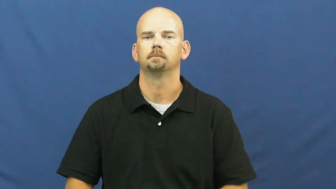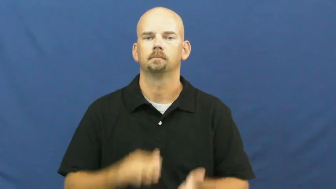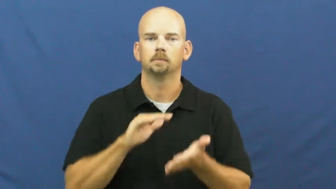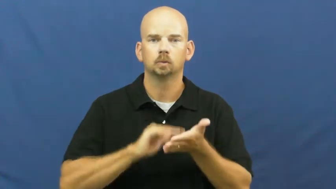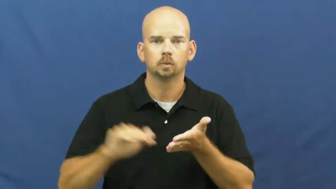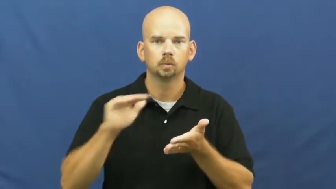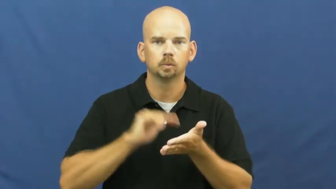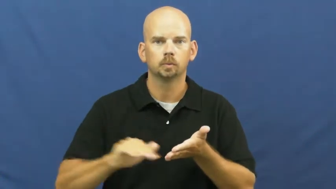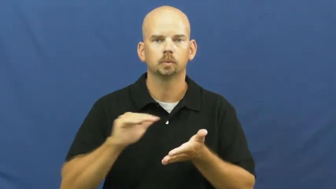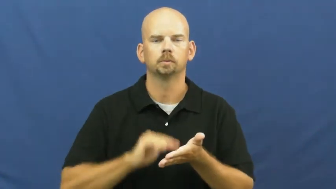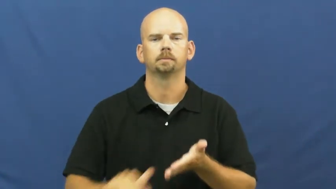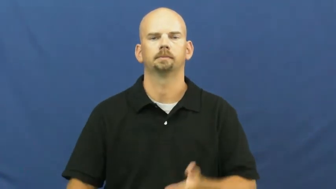excuse